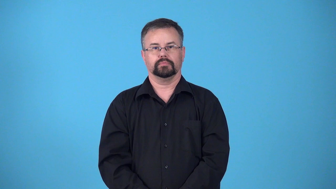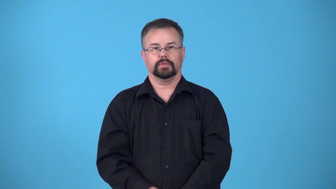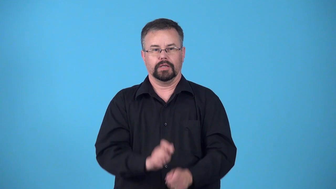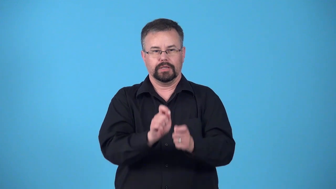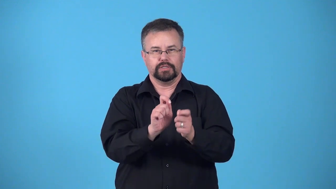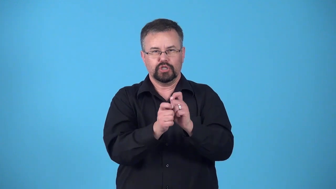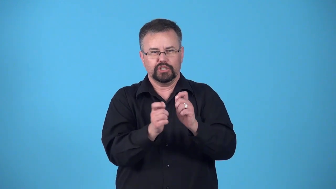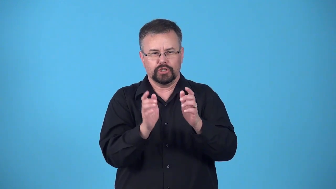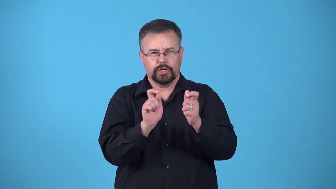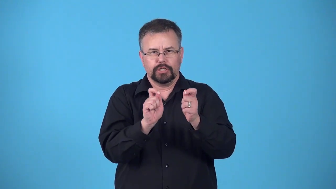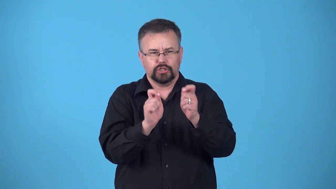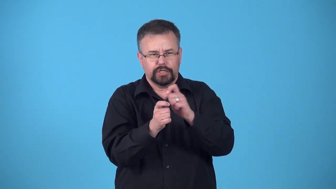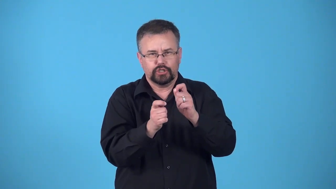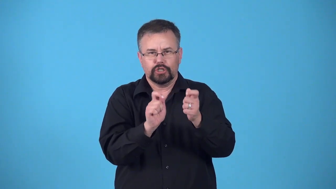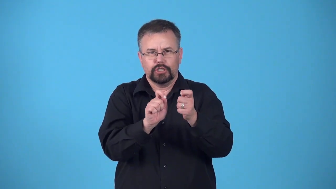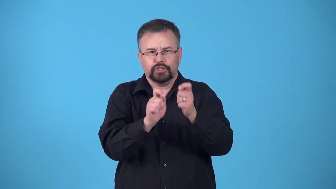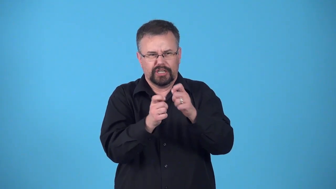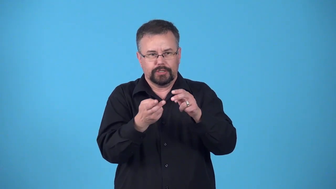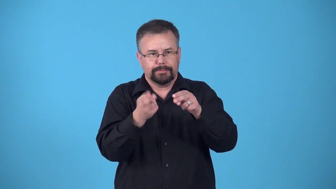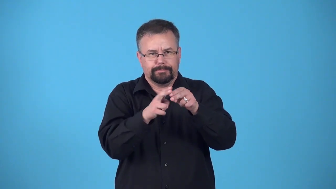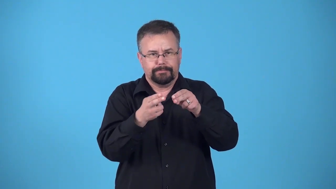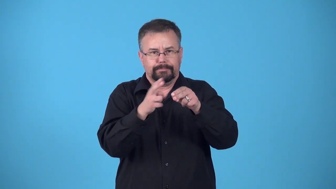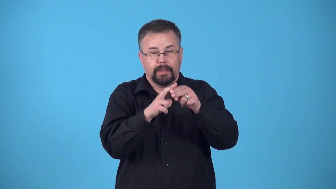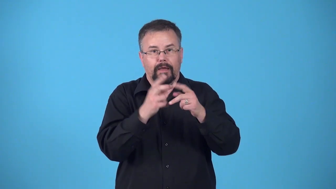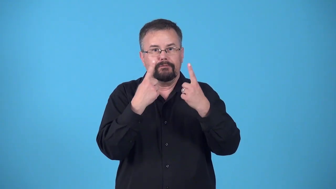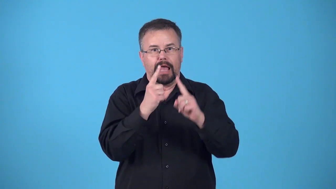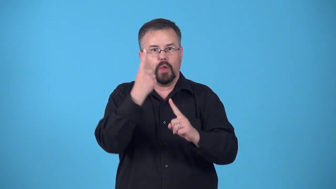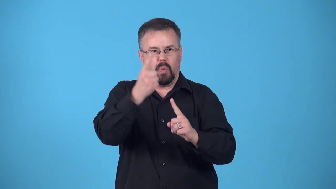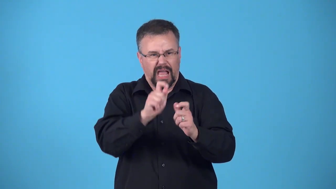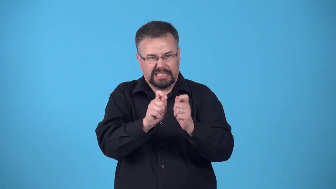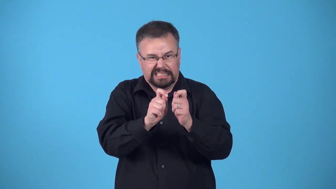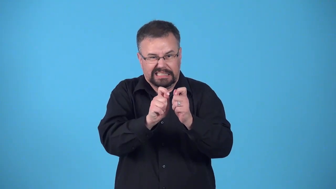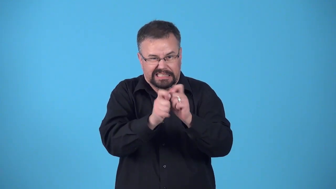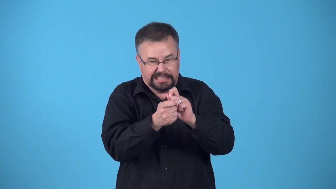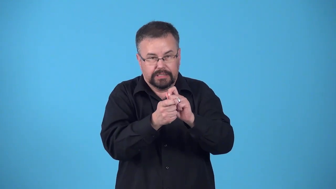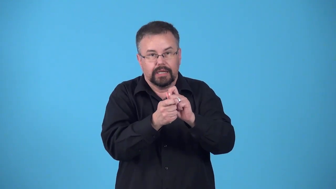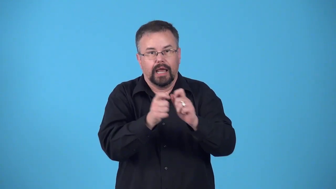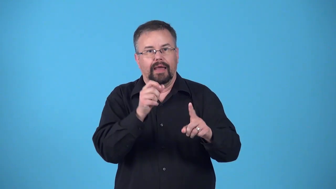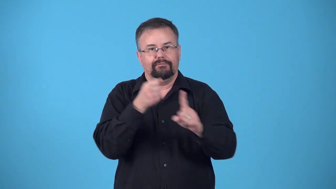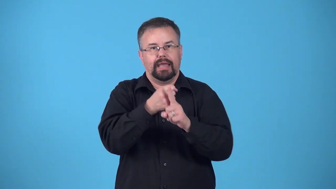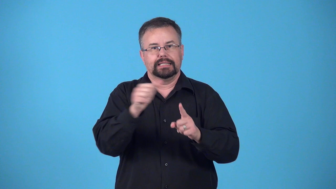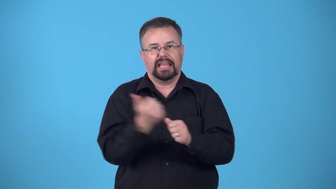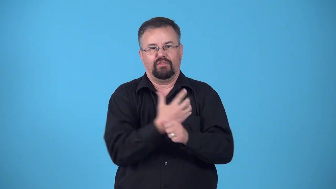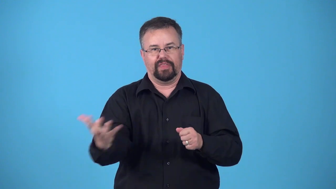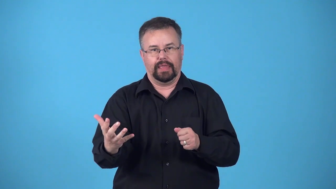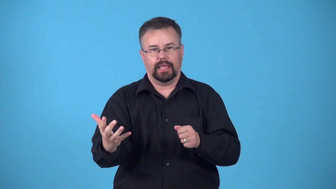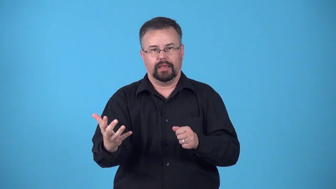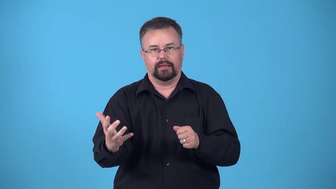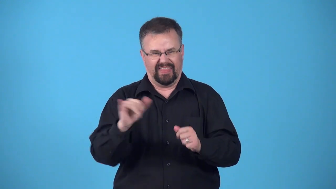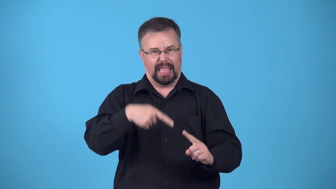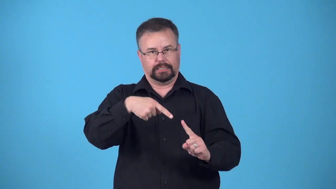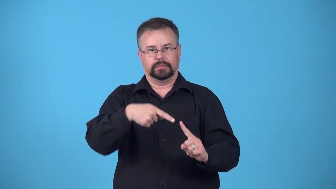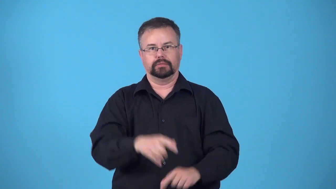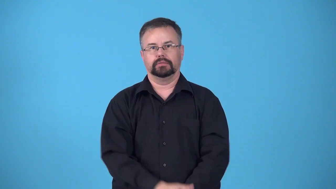tipping point